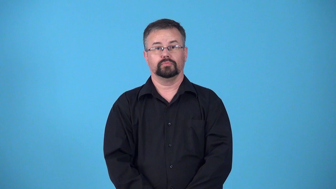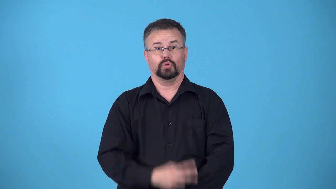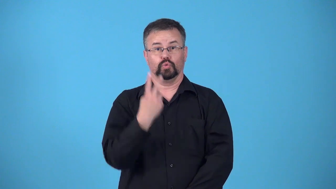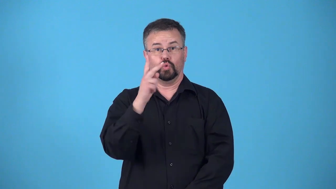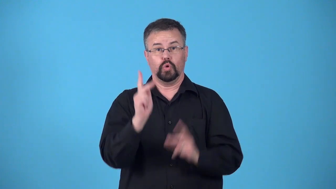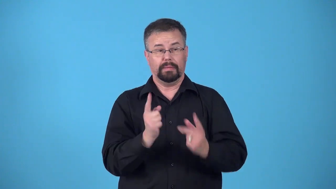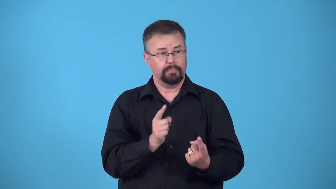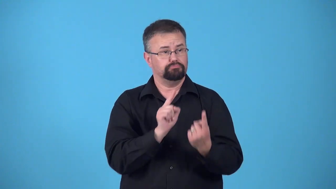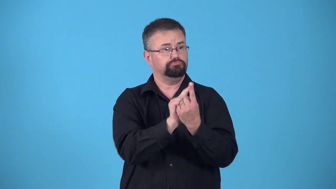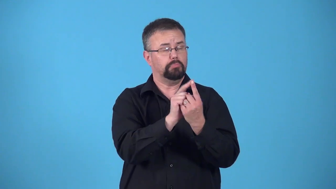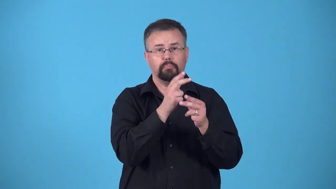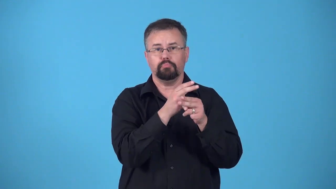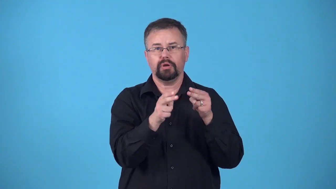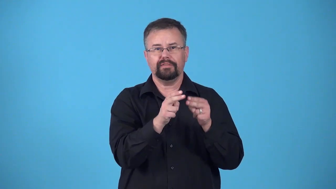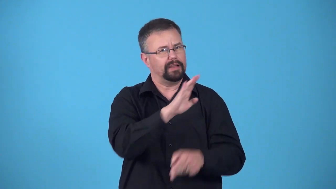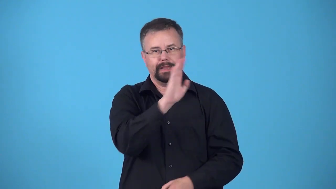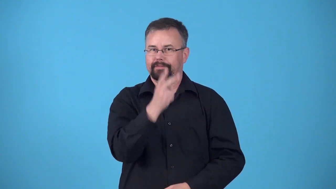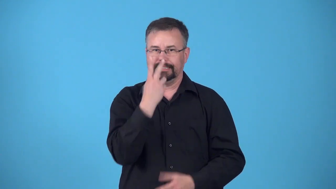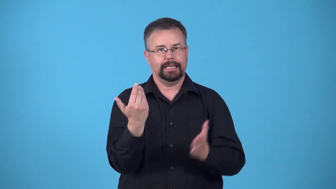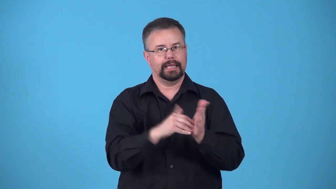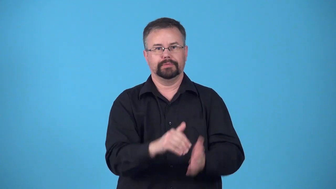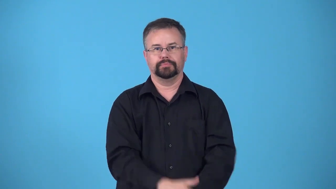two ships passing in the night